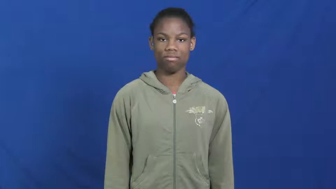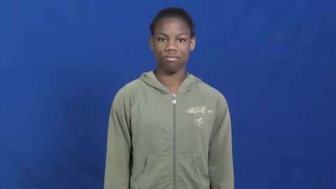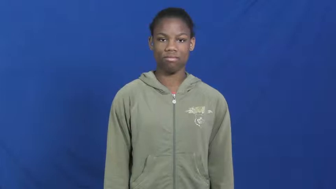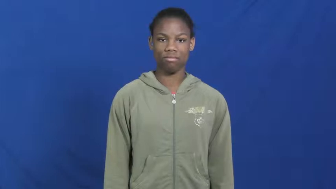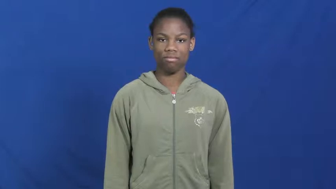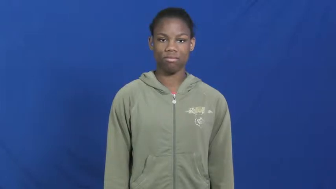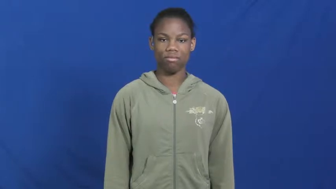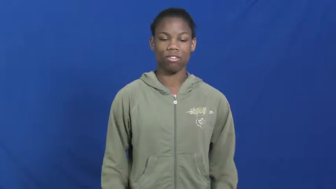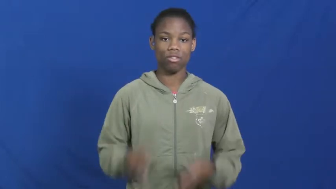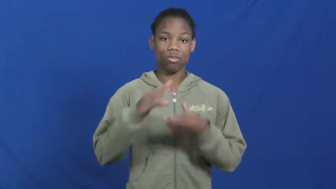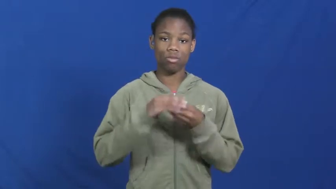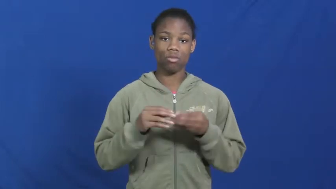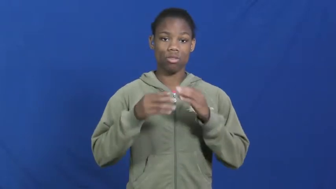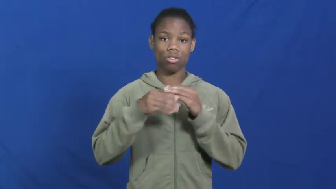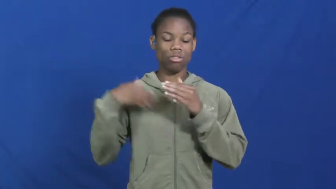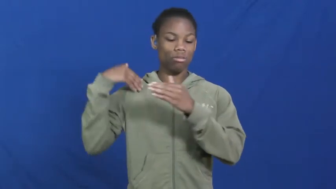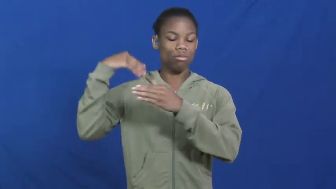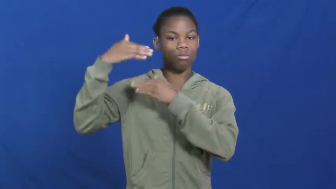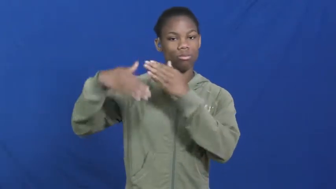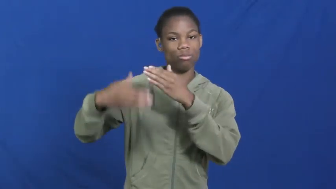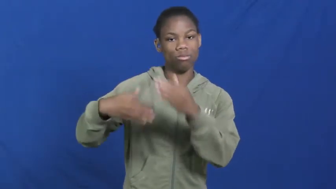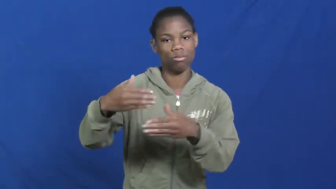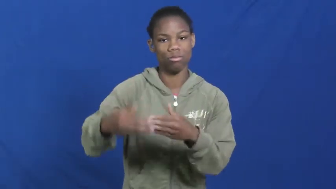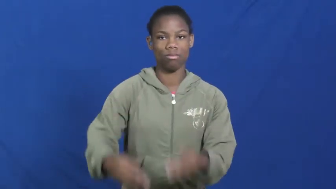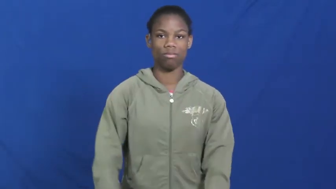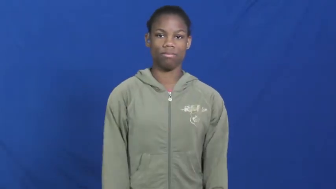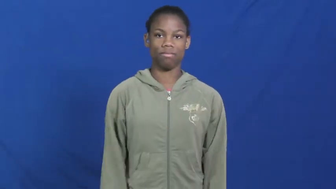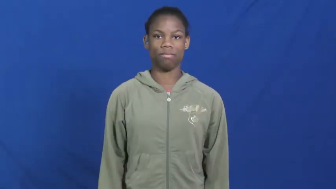legend,storied-story